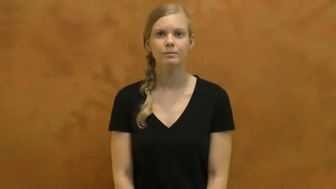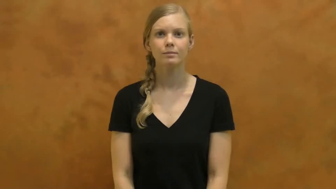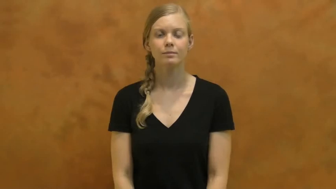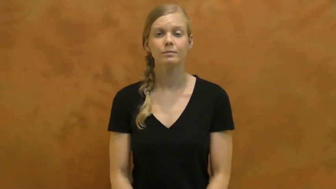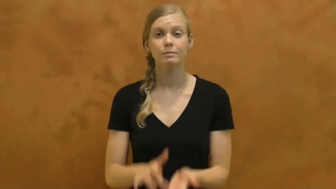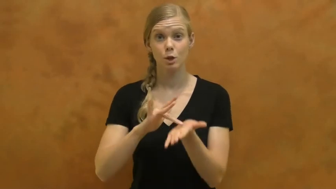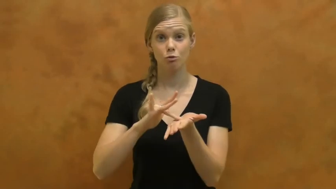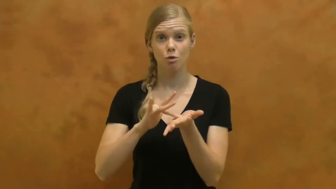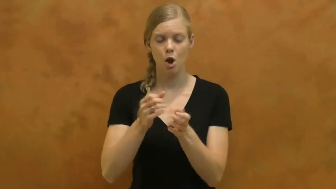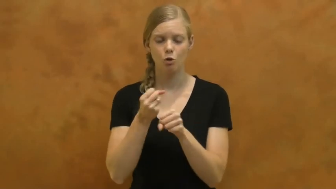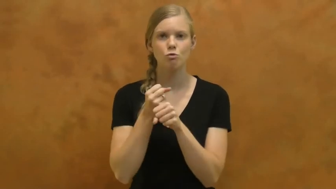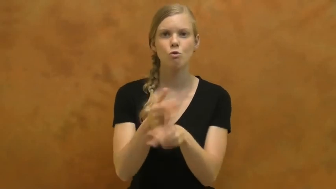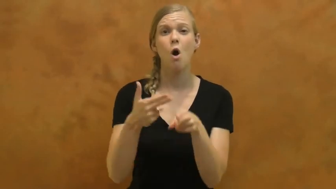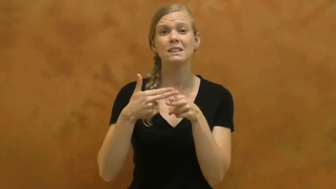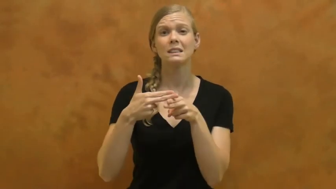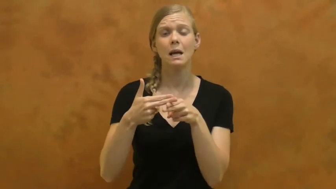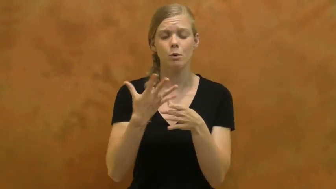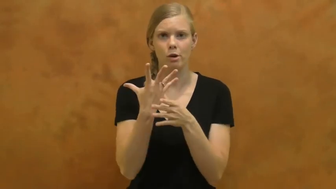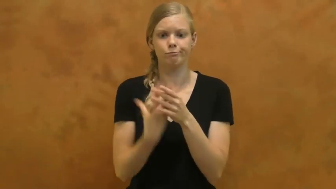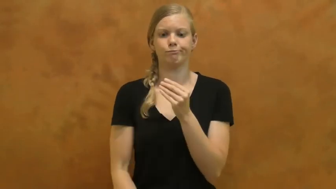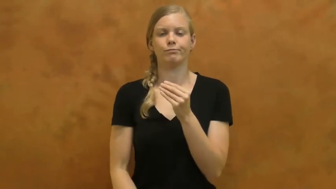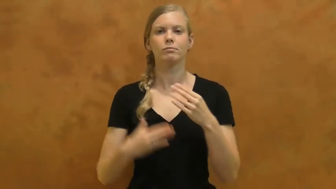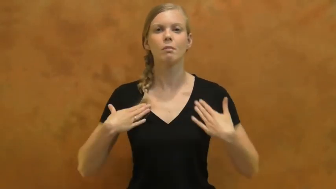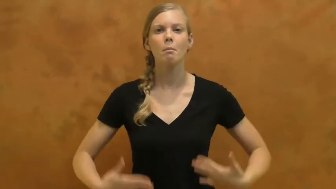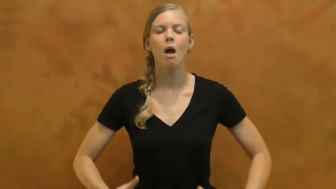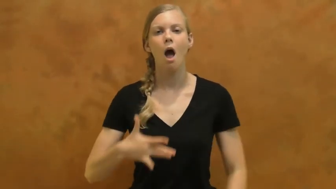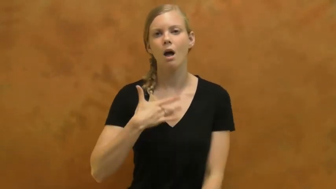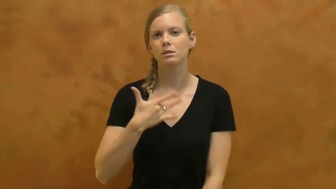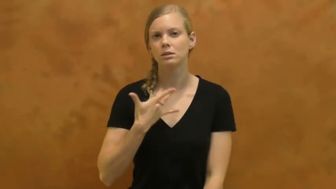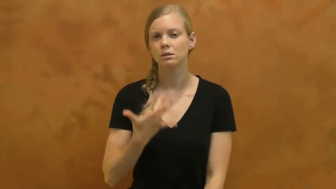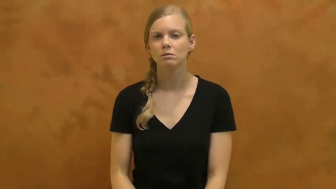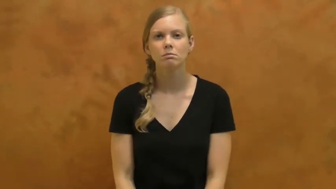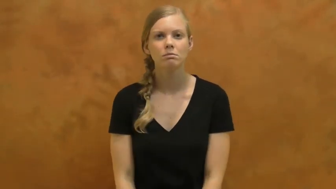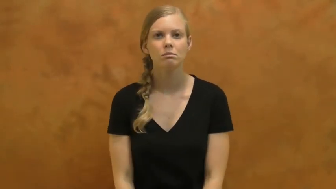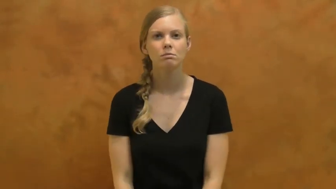anaesthetic